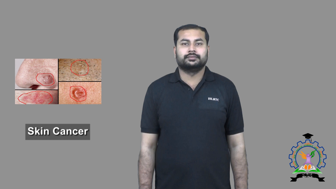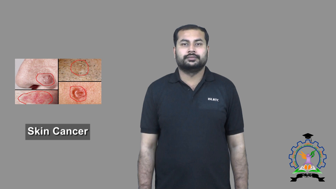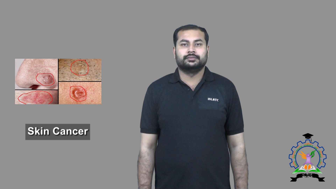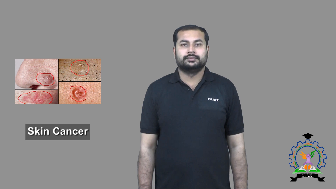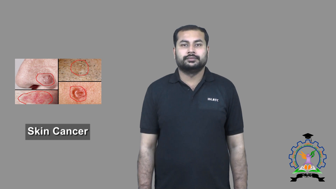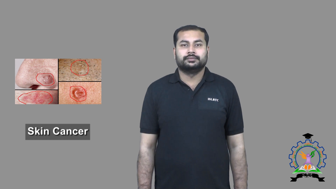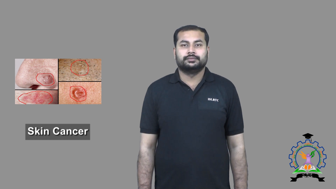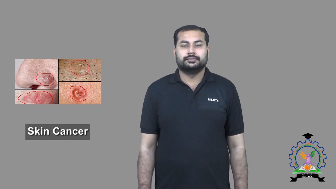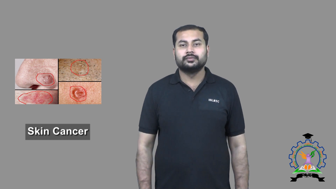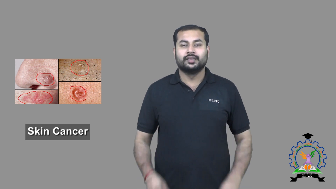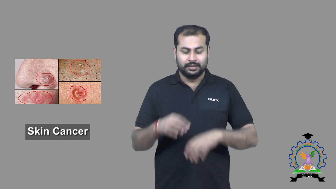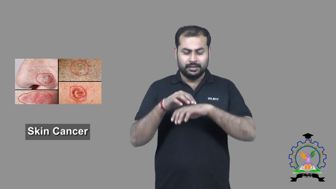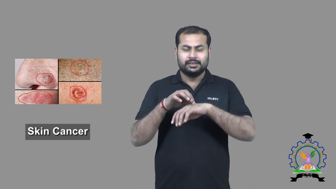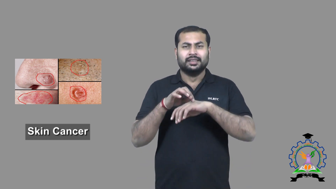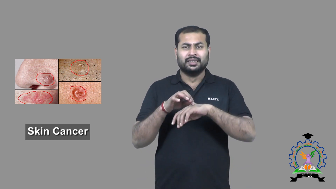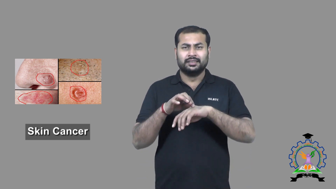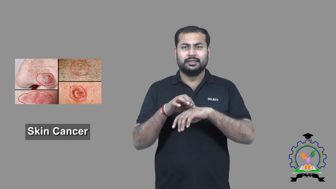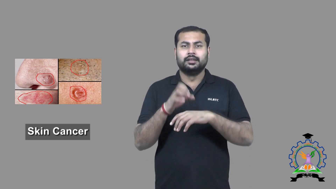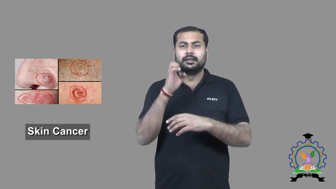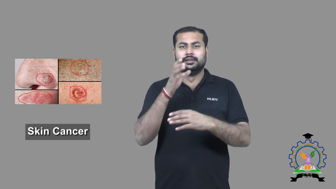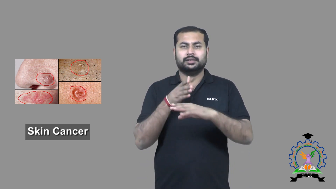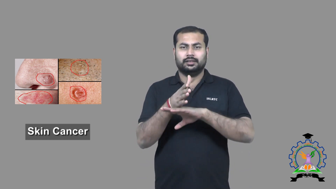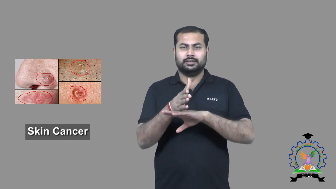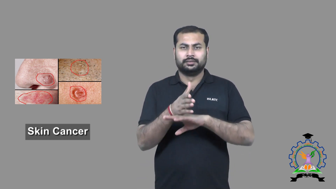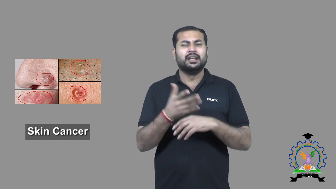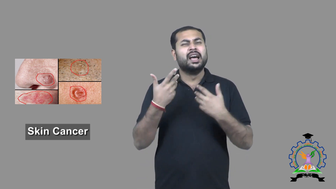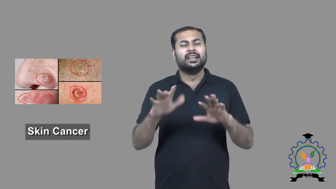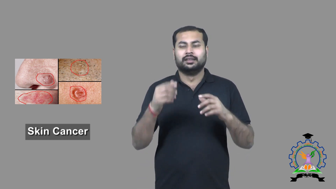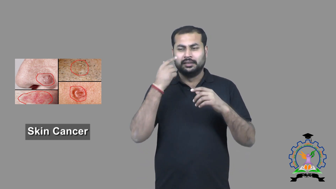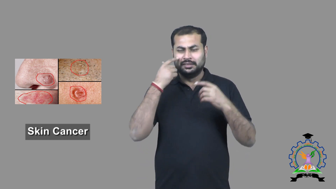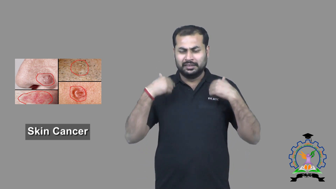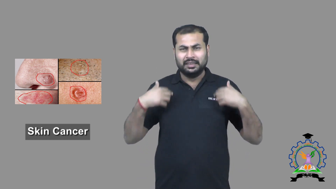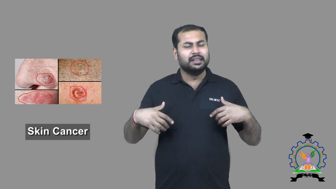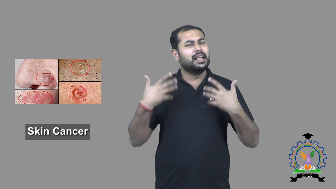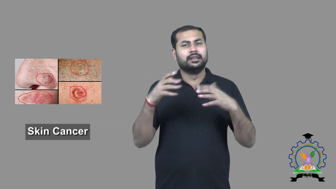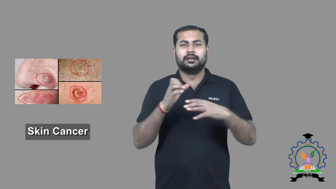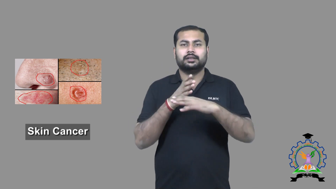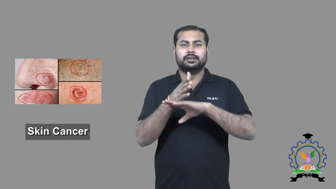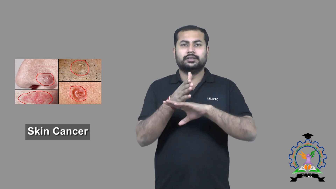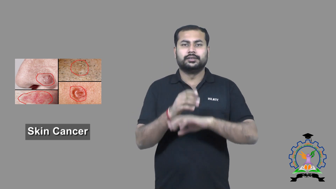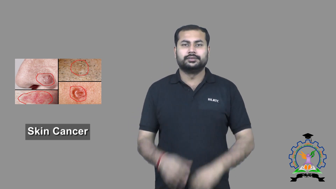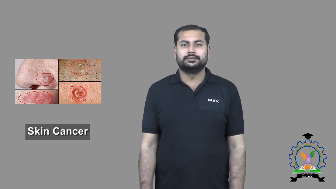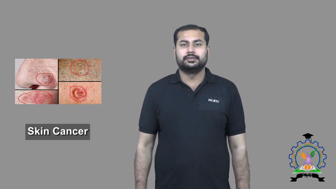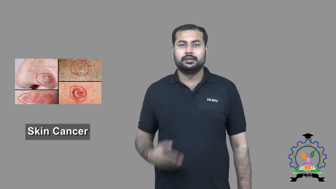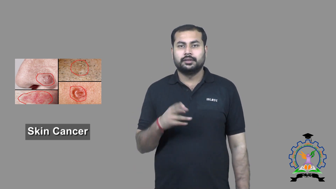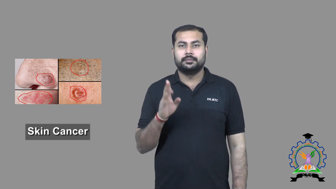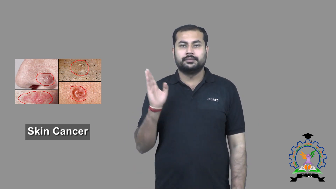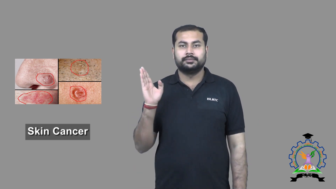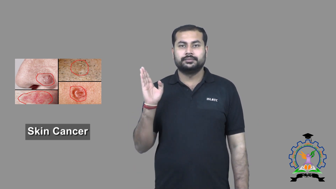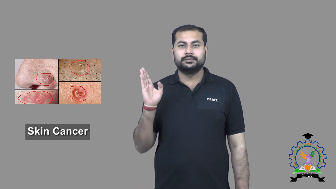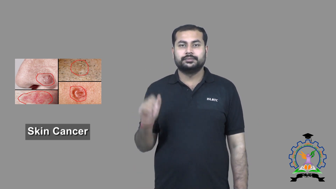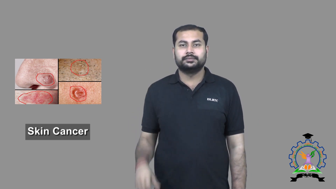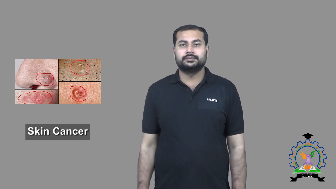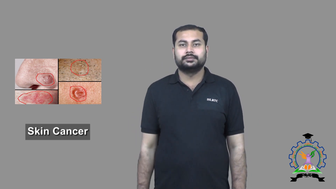Skin Cancer